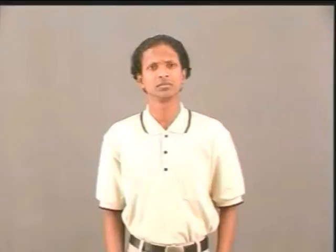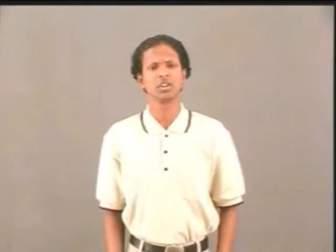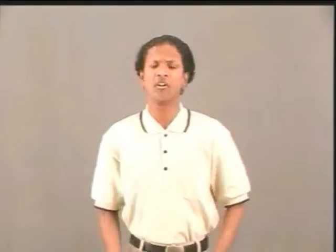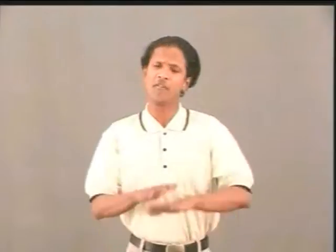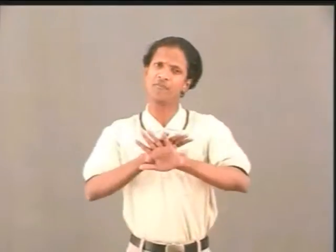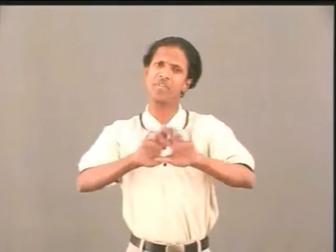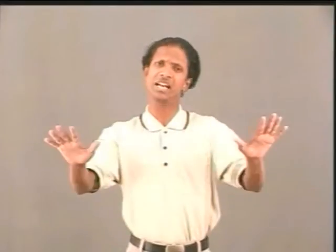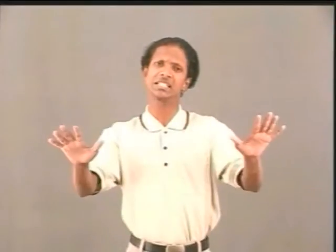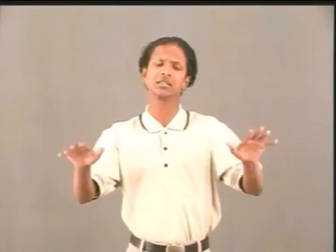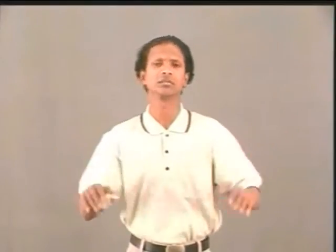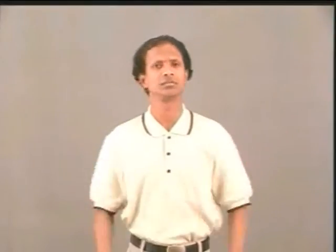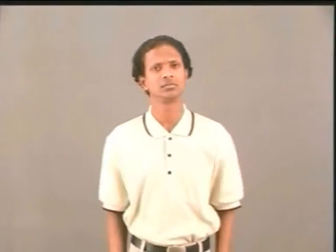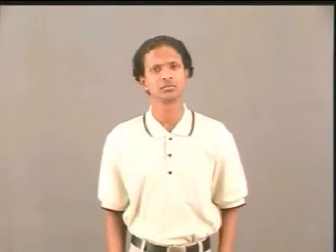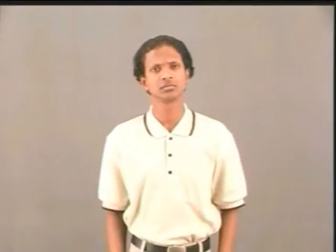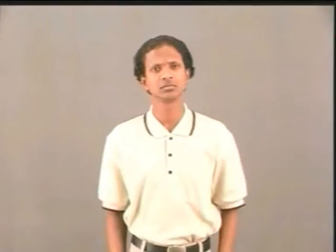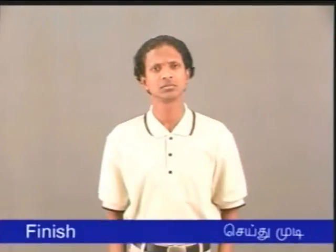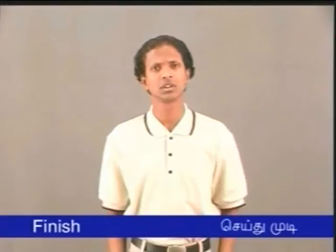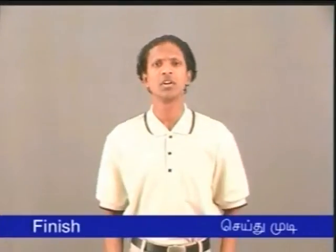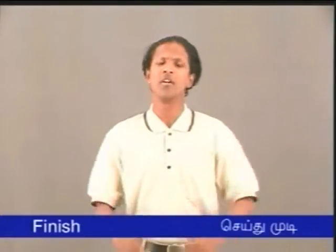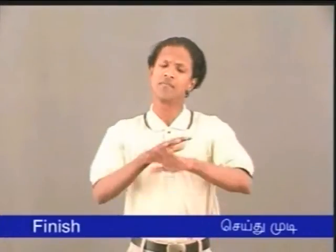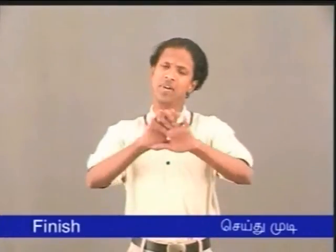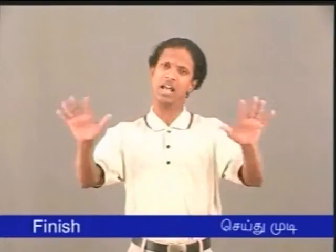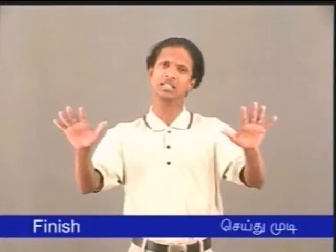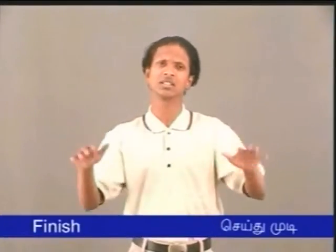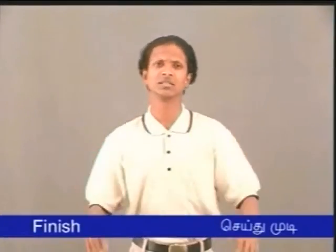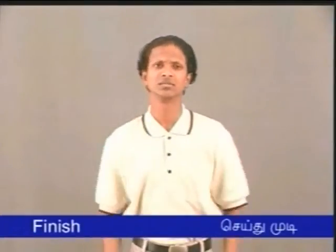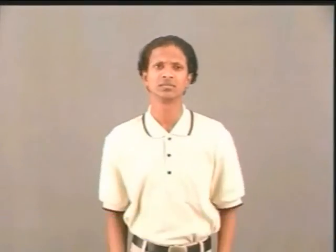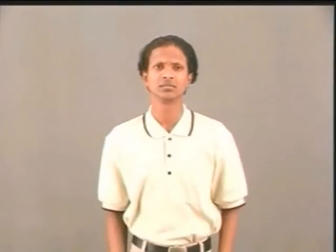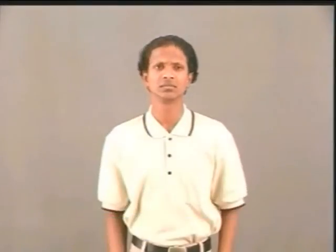finish